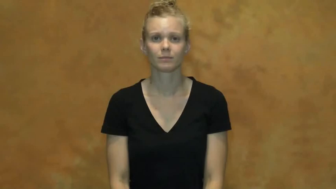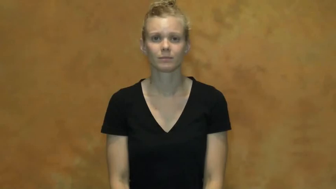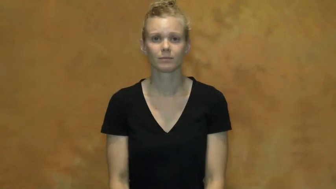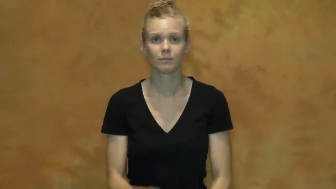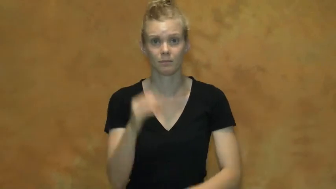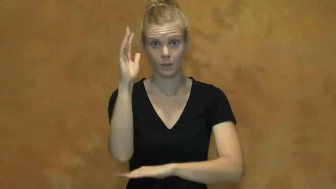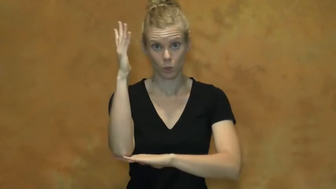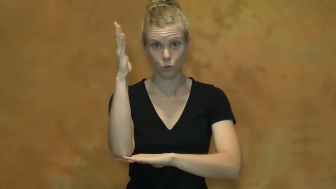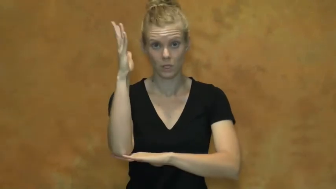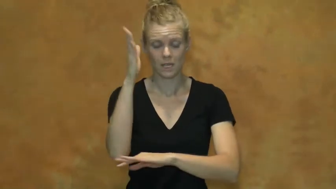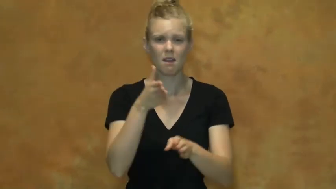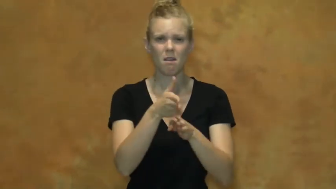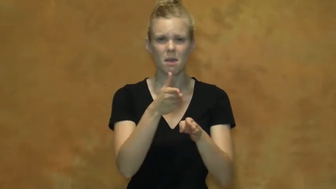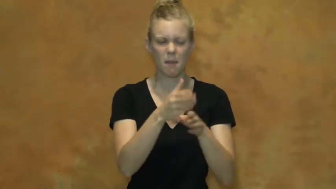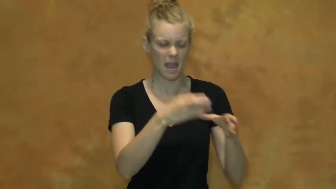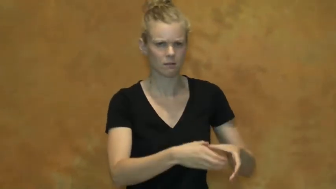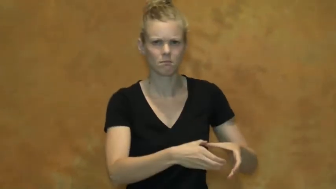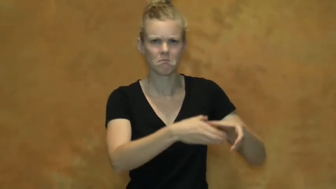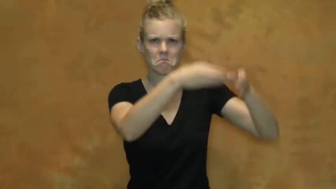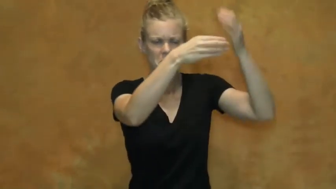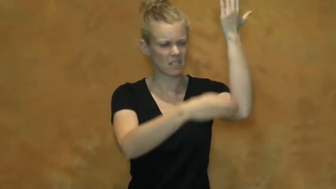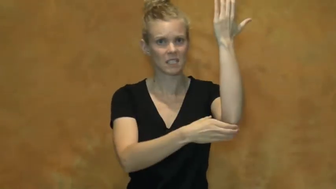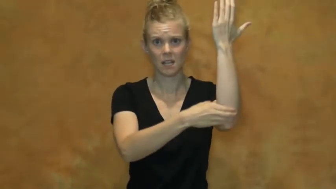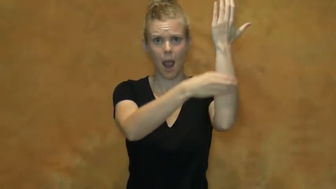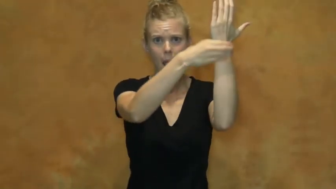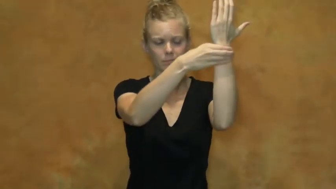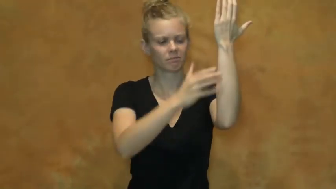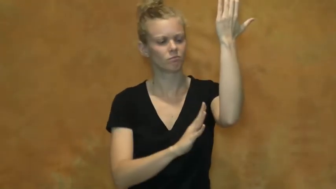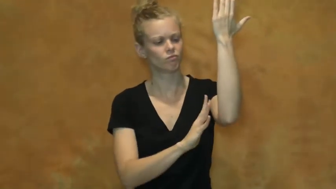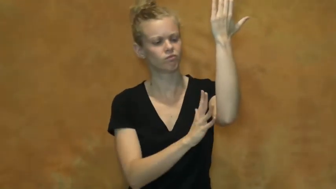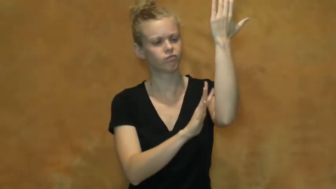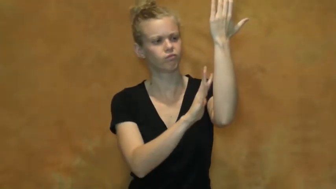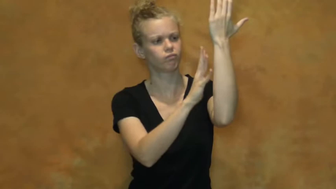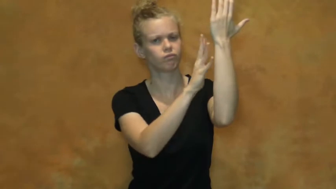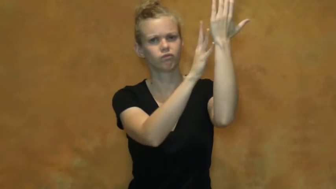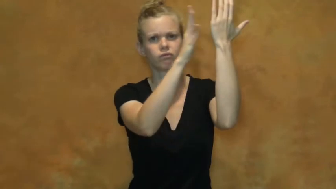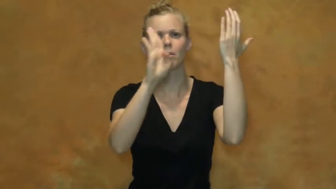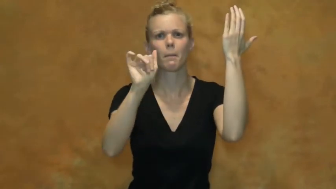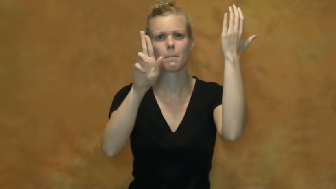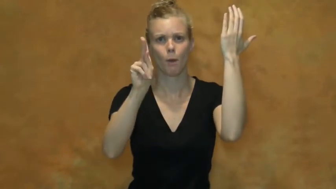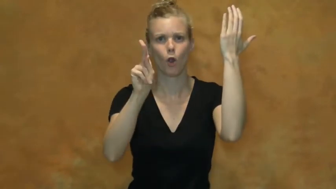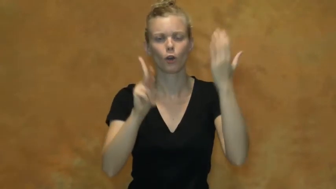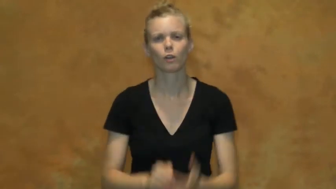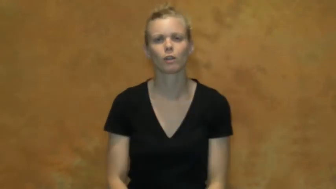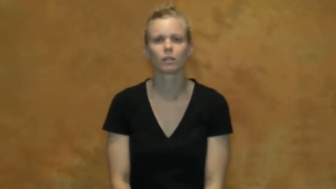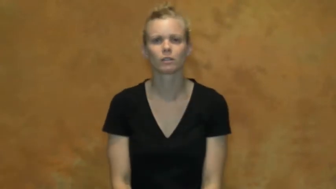trunk